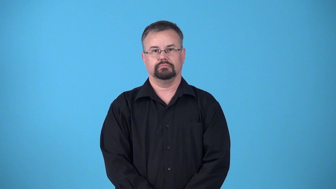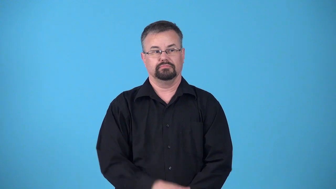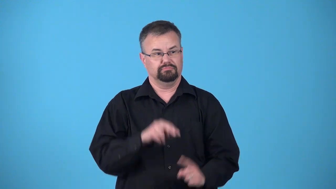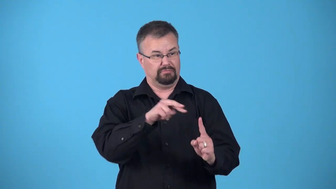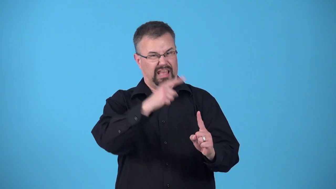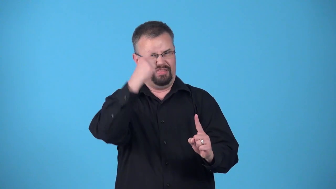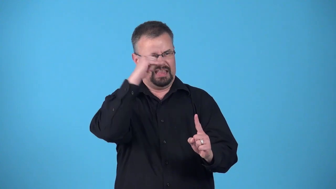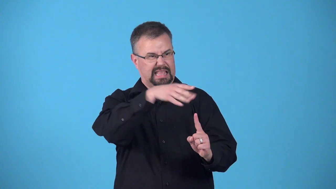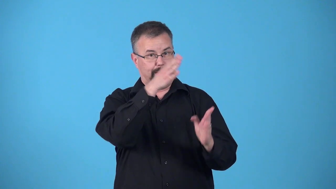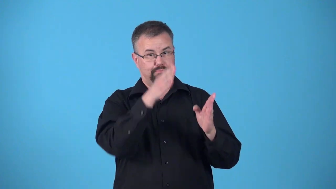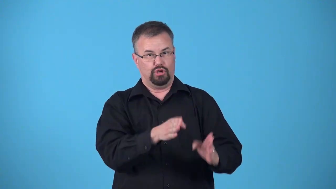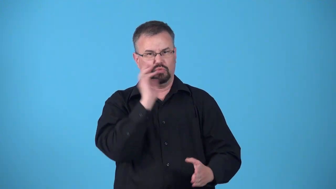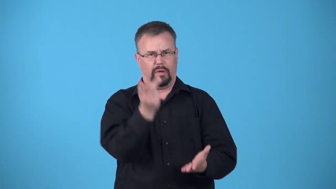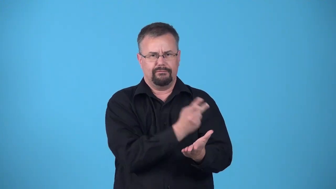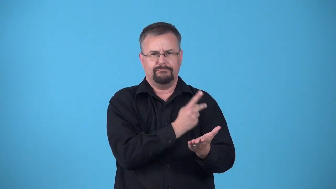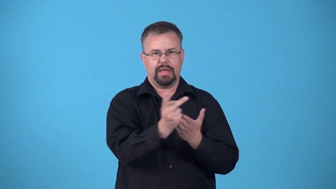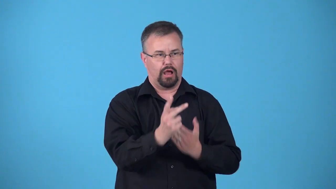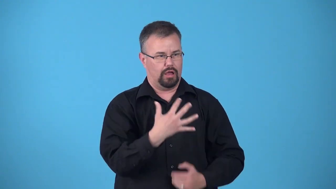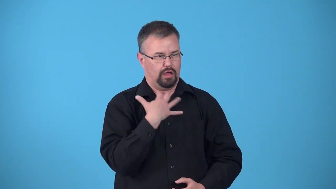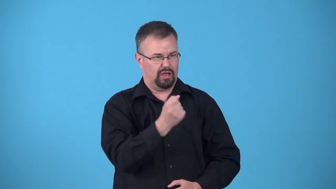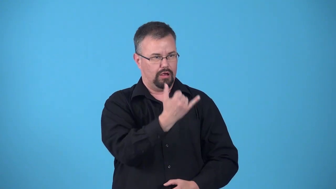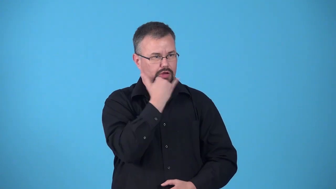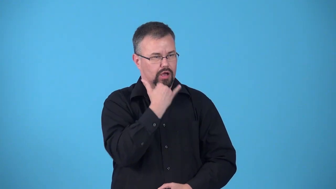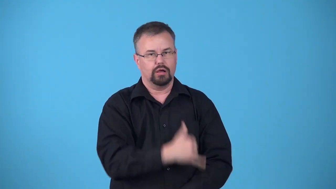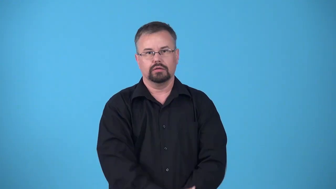have the last laugh